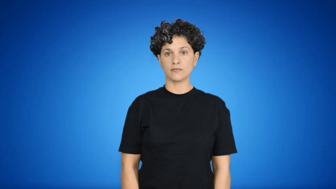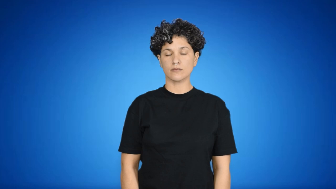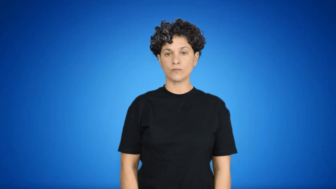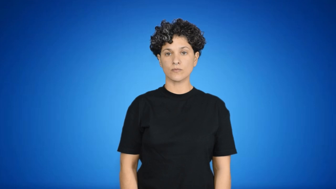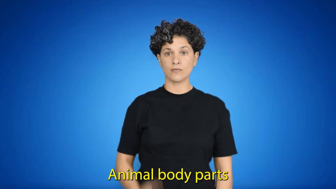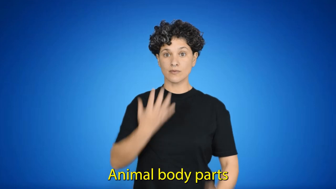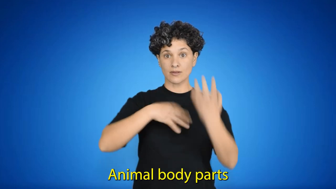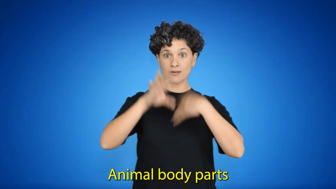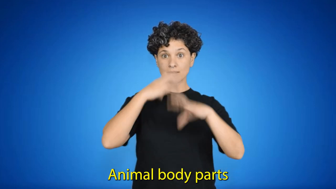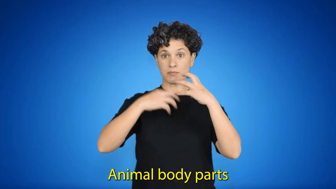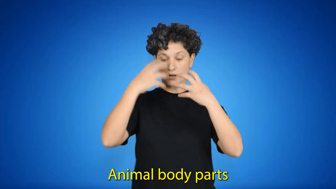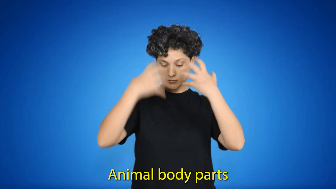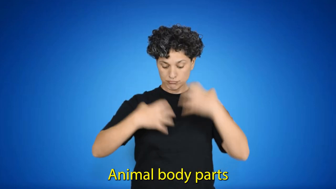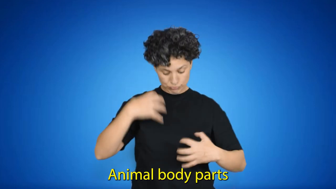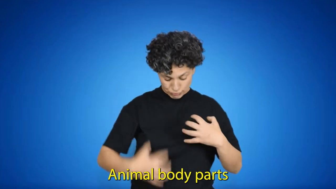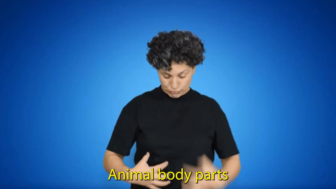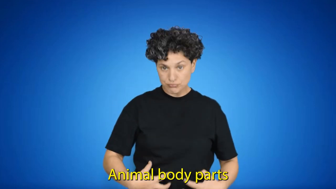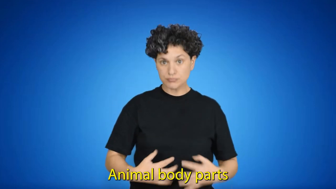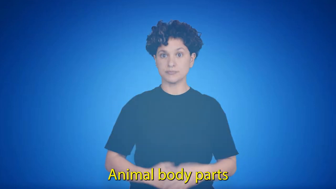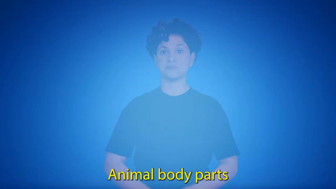Animal body parts